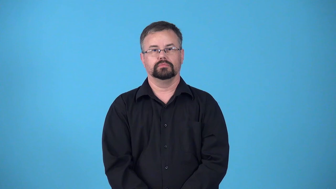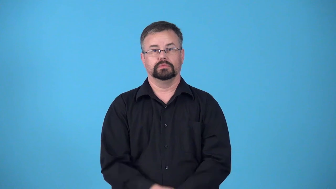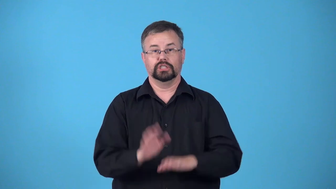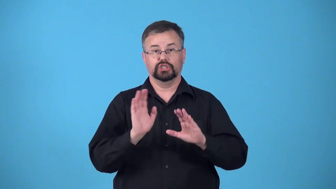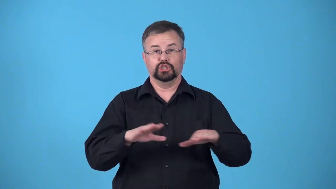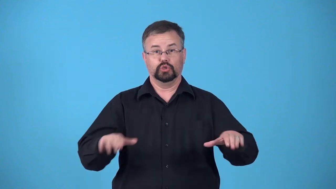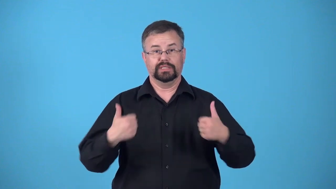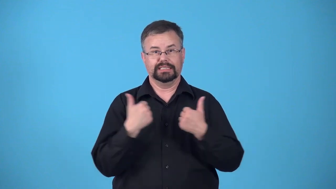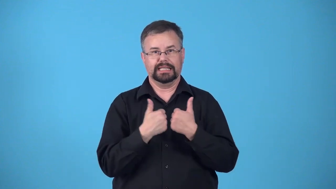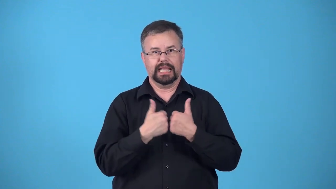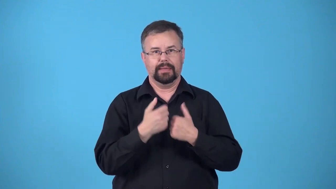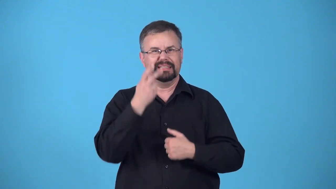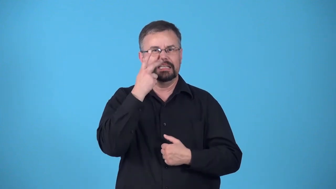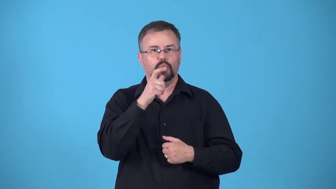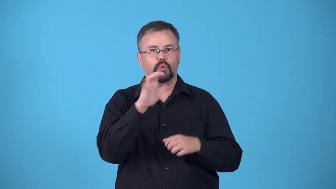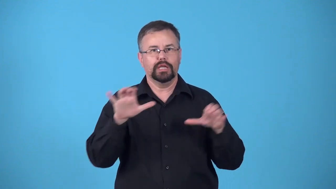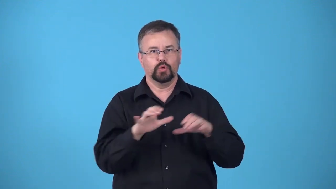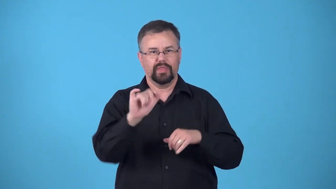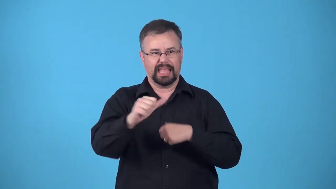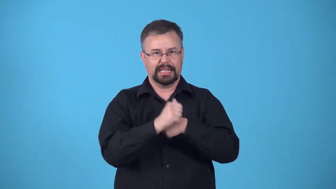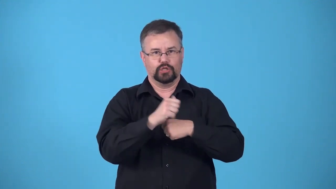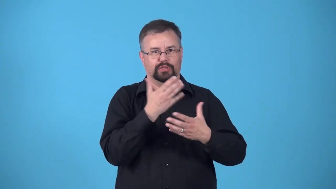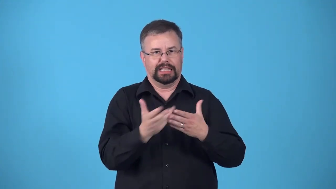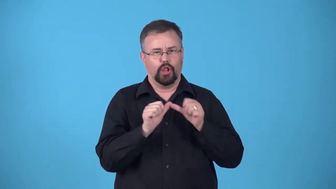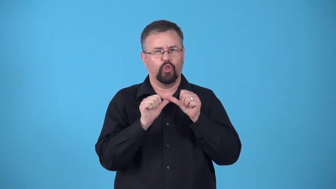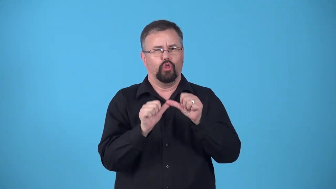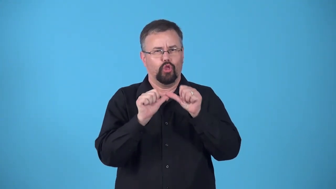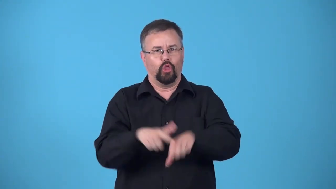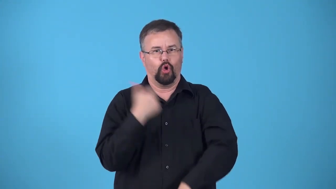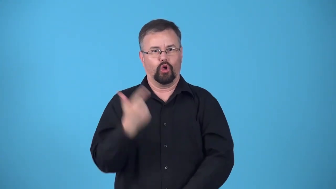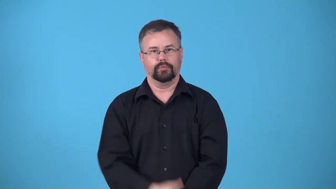chicken